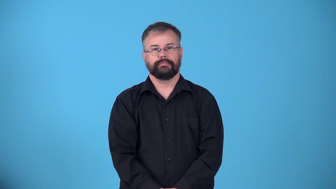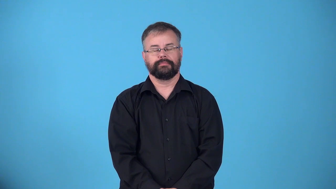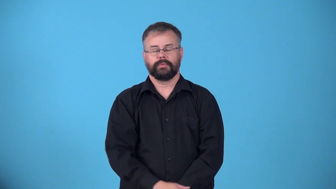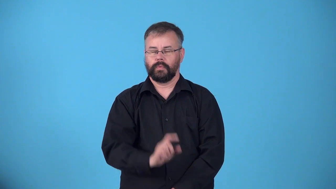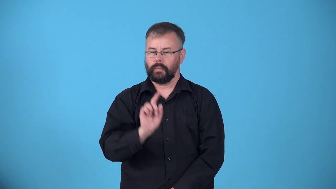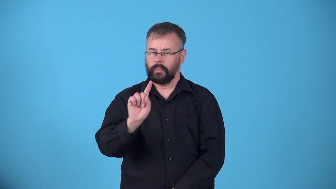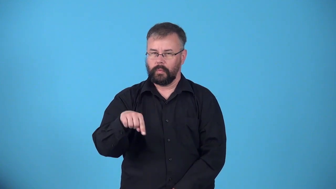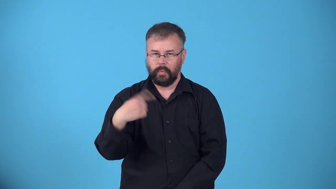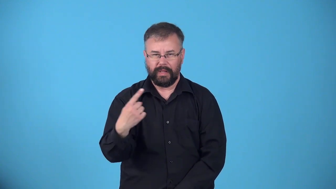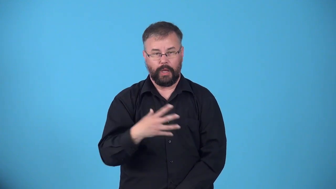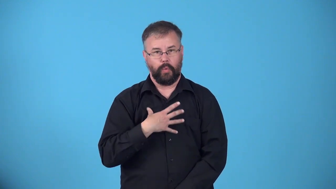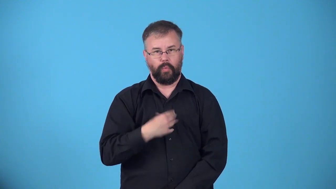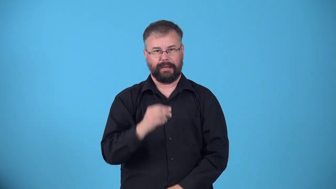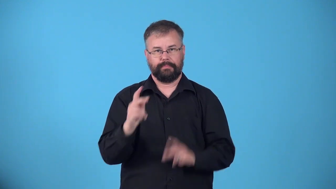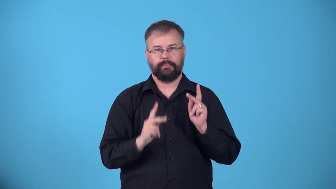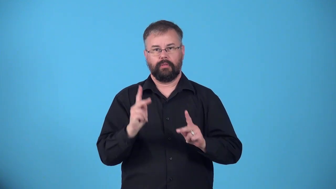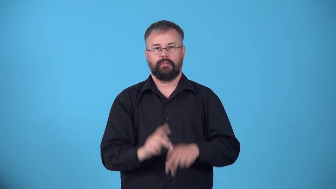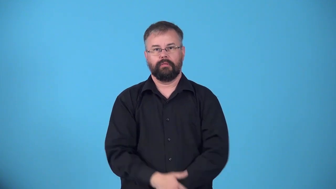lily white